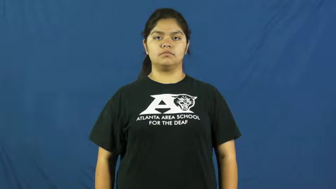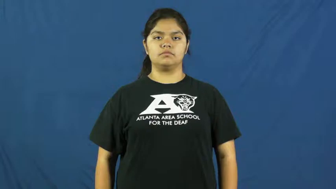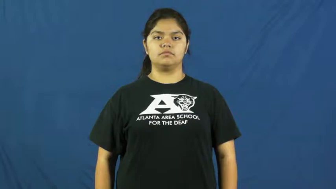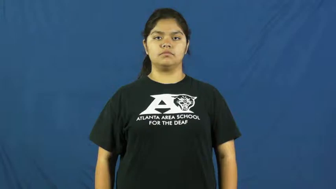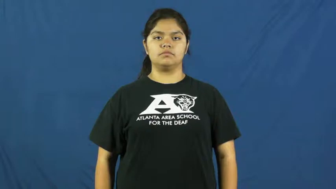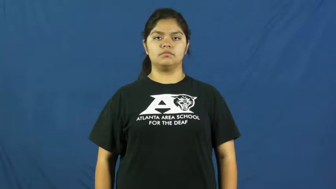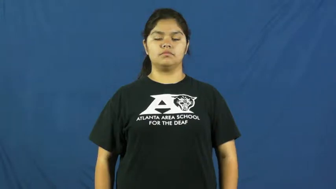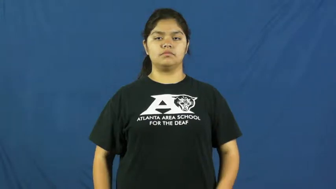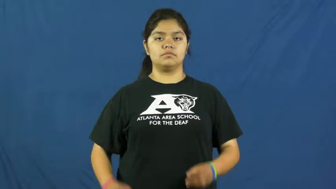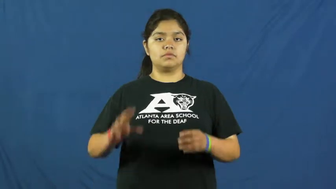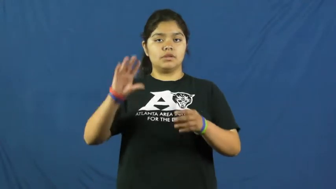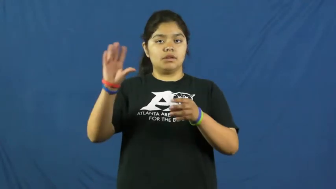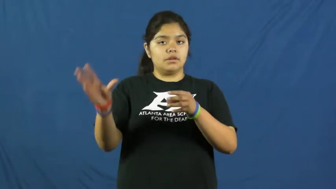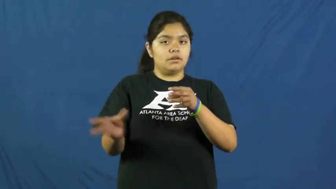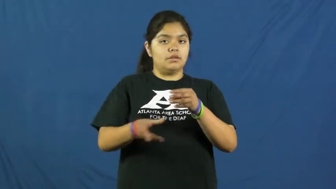tack on